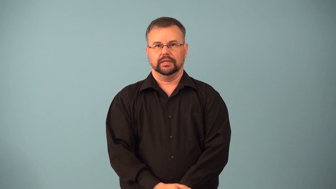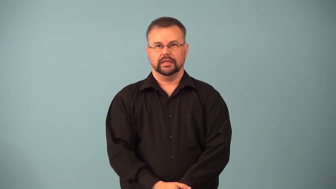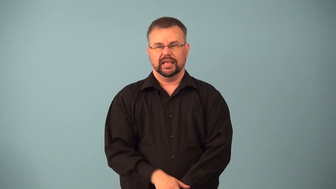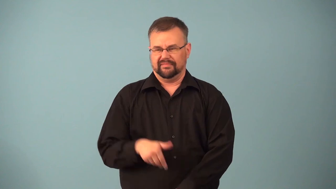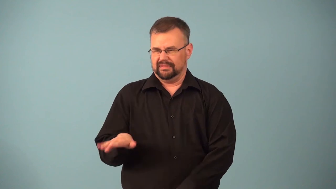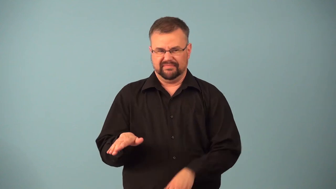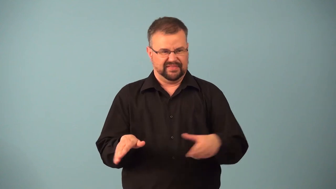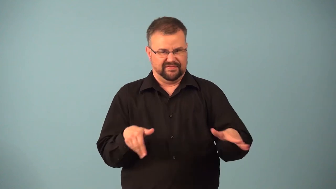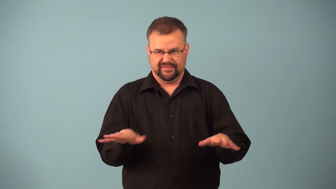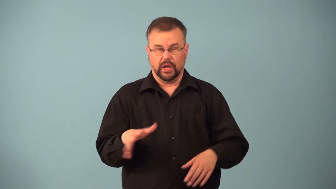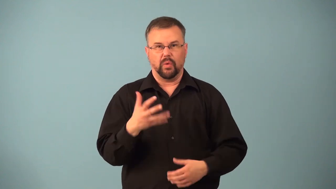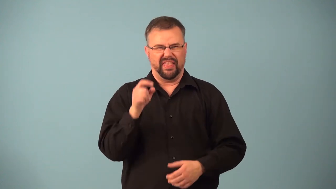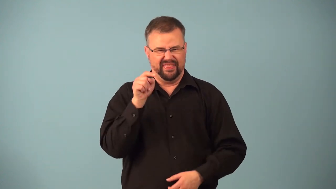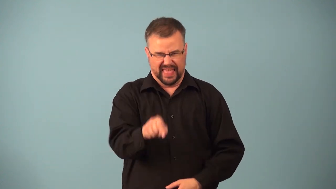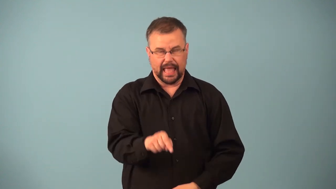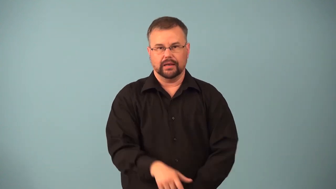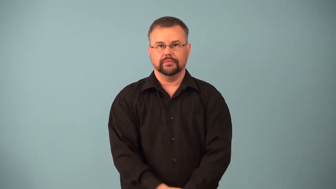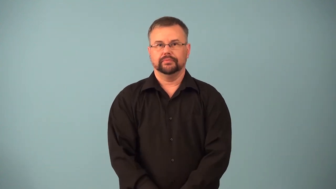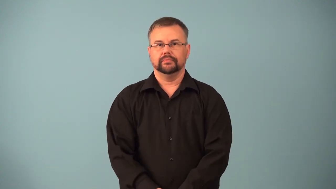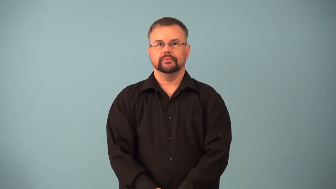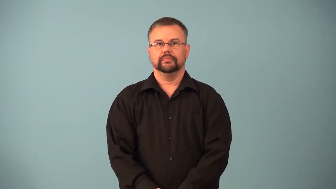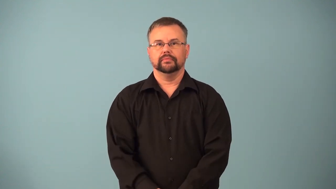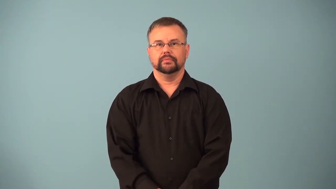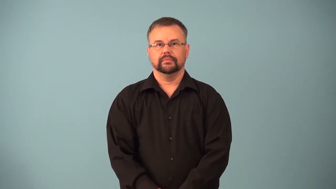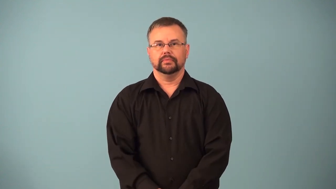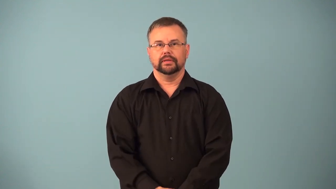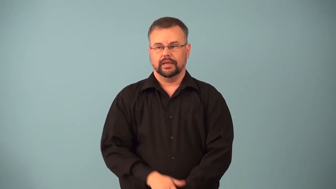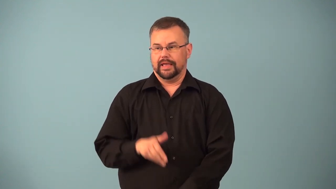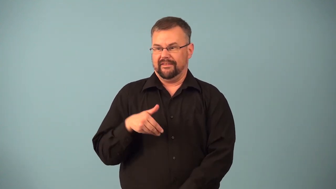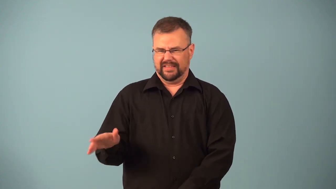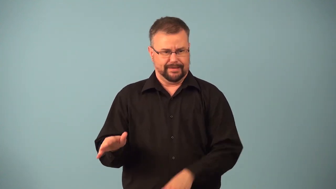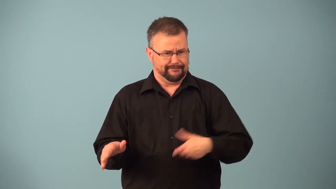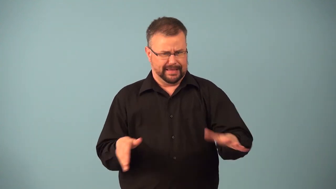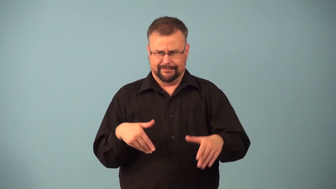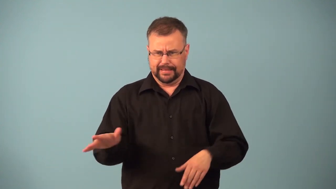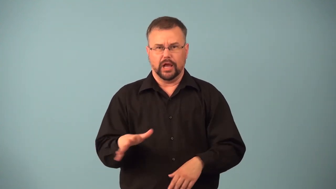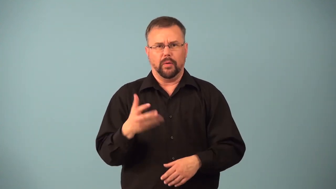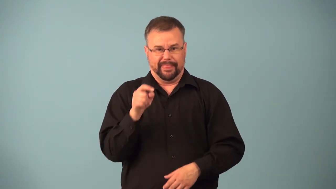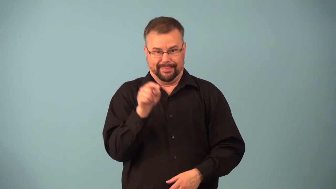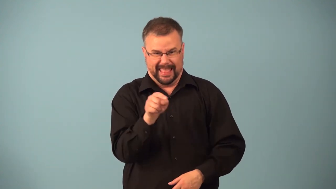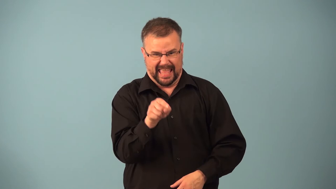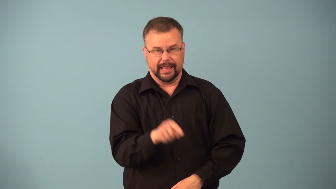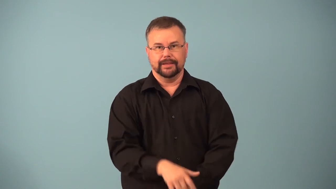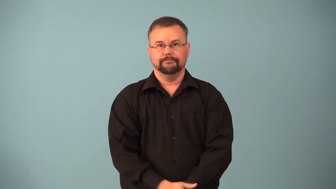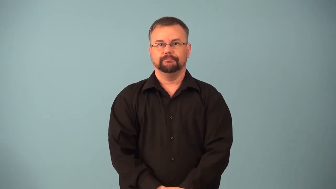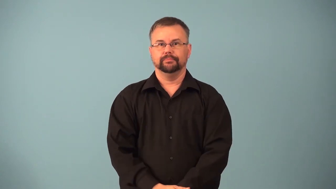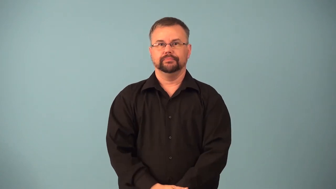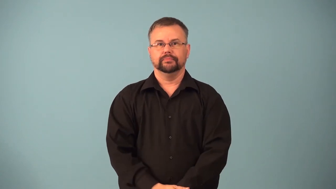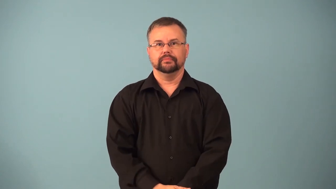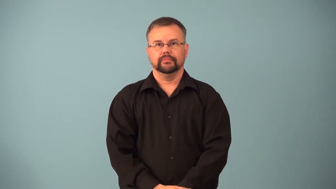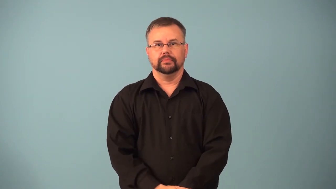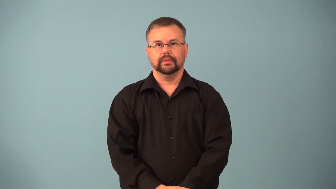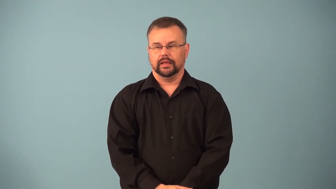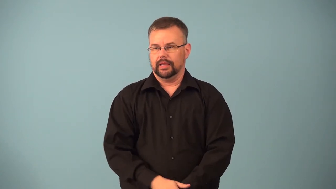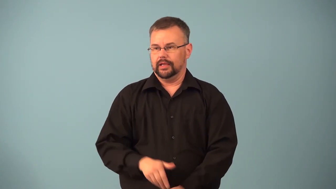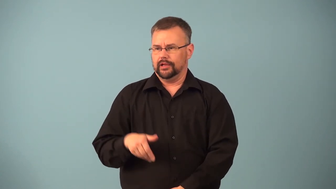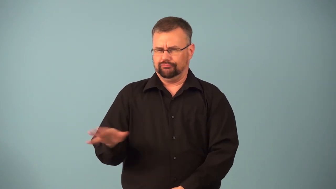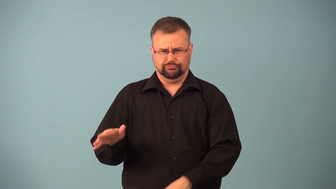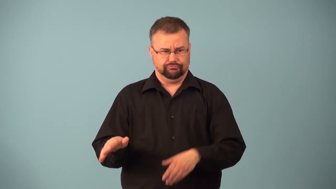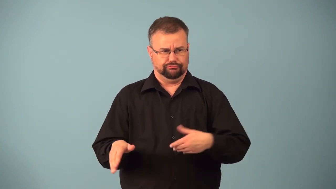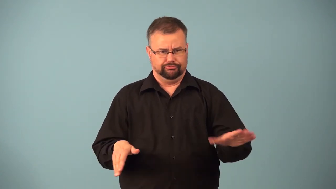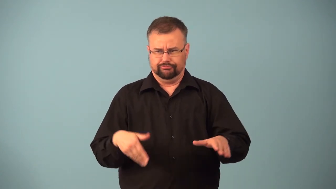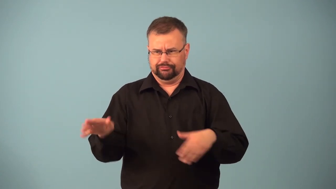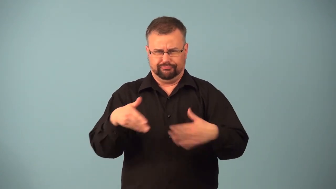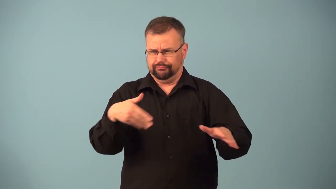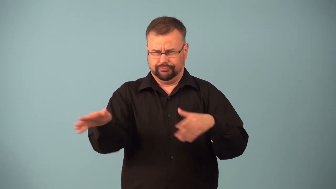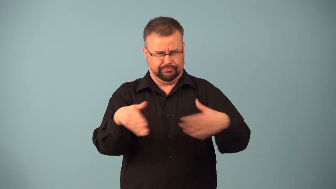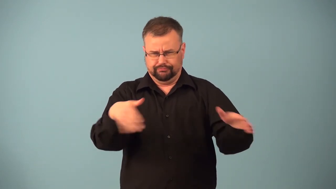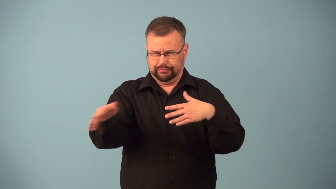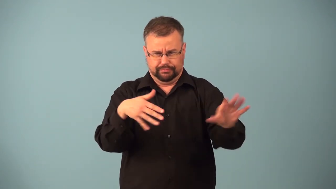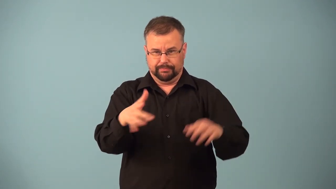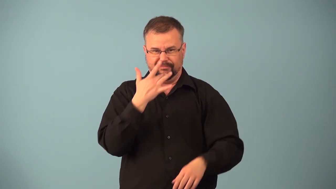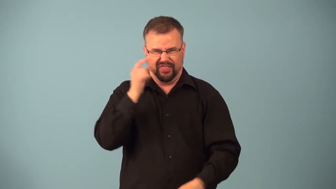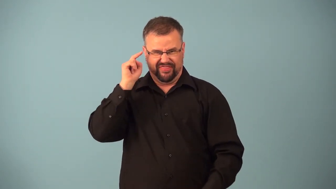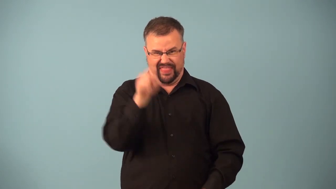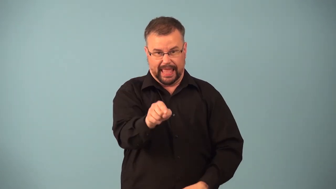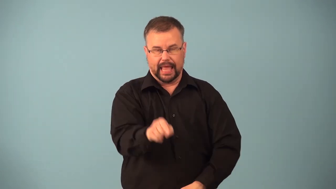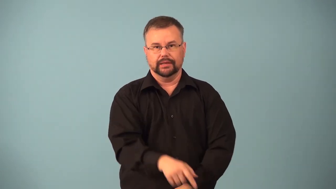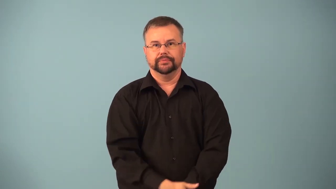finicky,finickier,finickiest